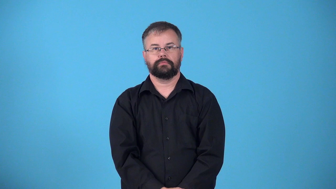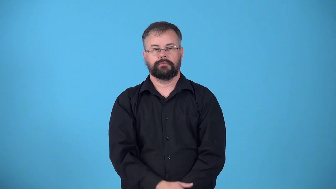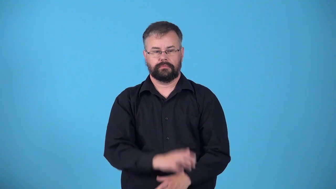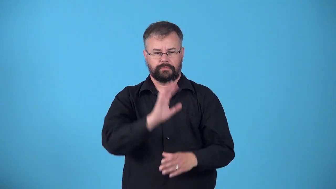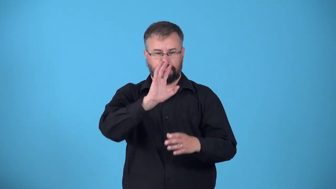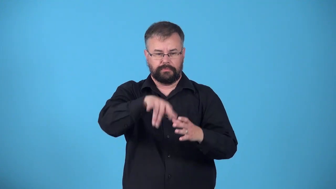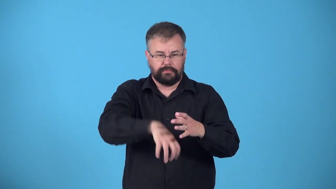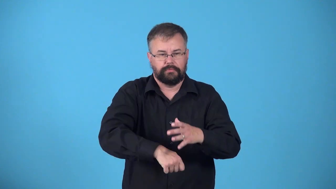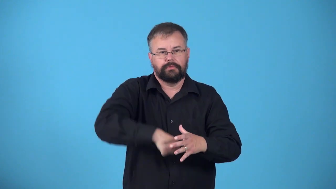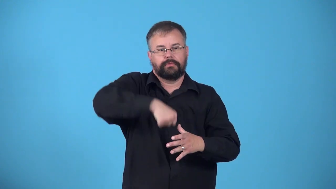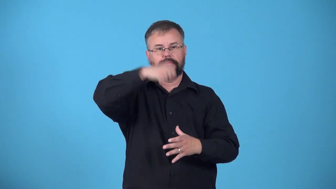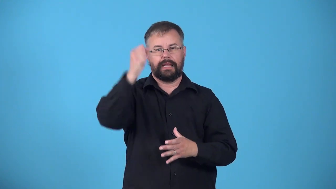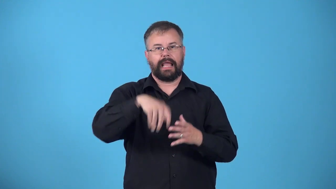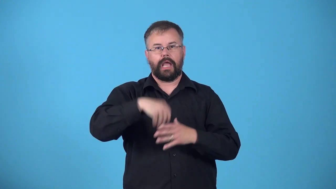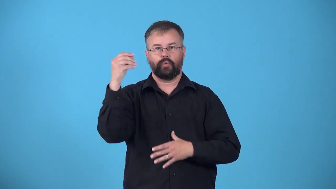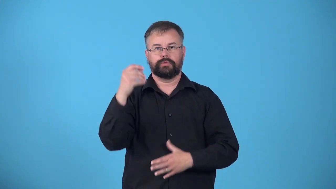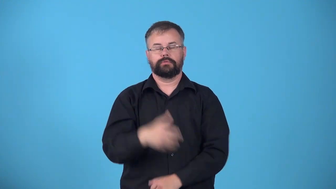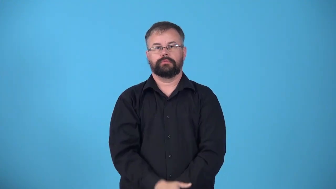inside out